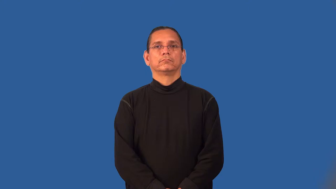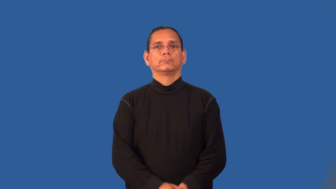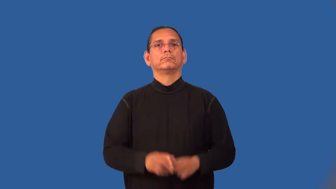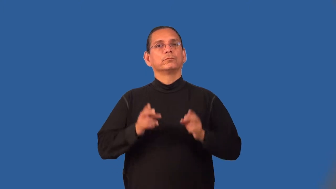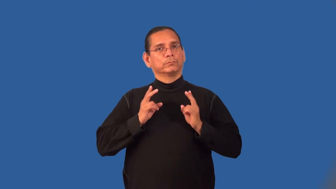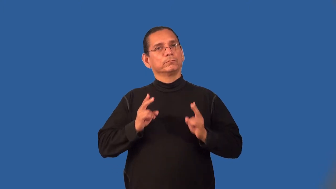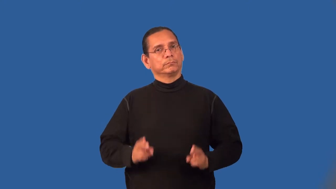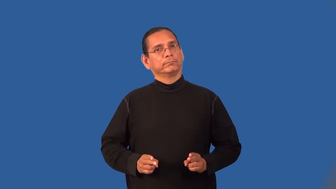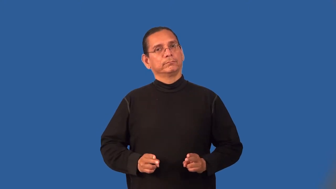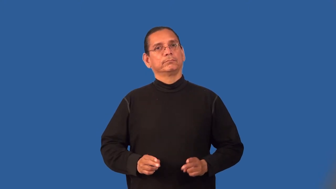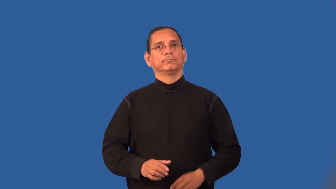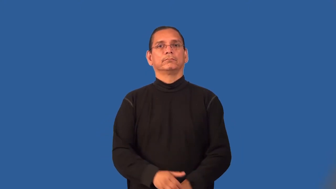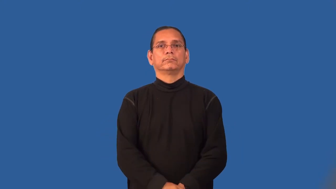livery